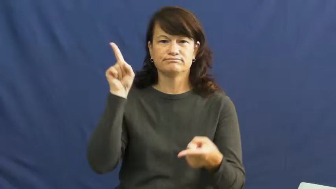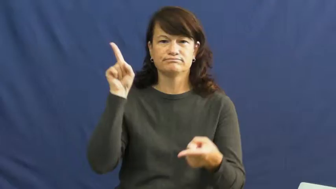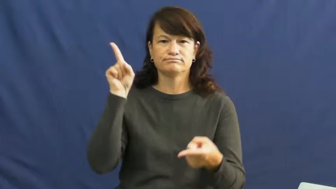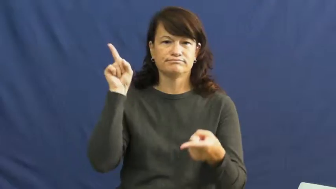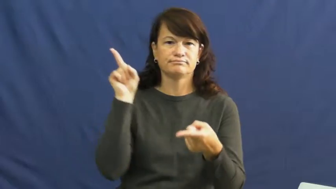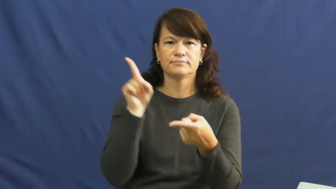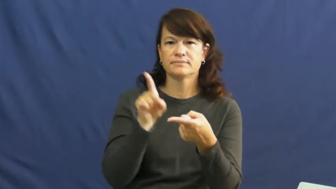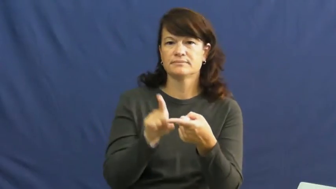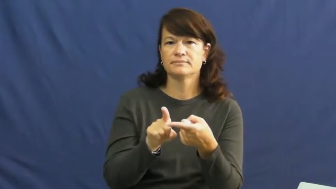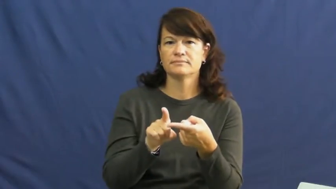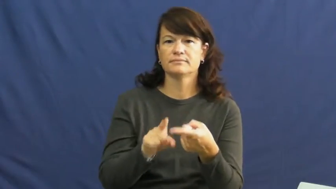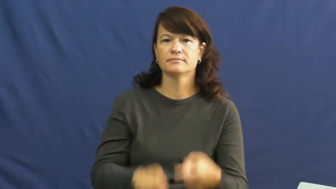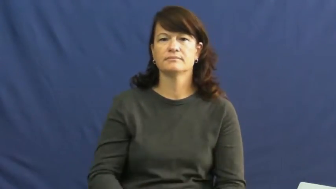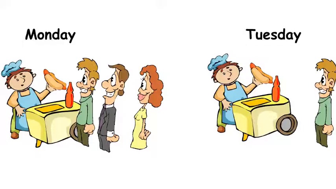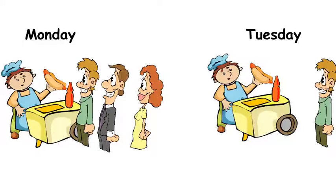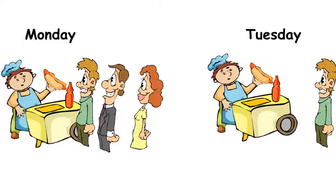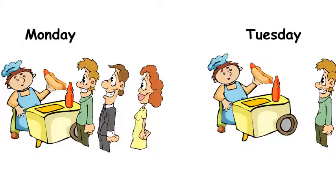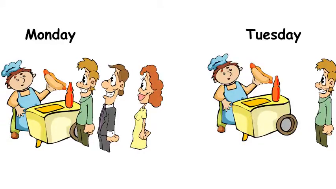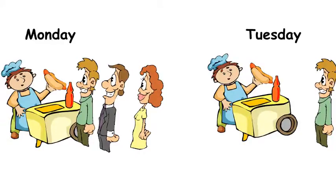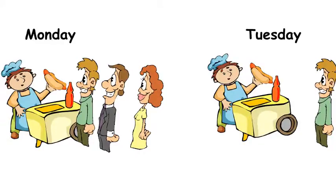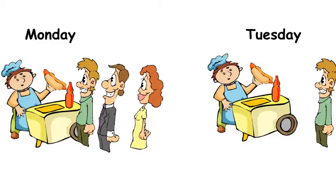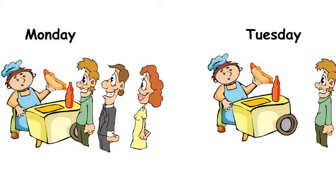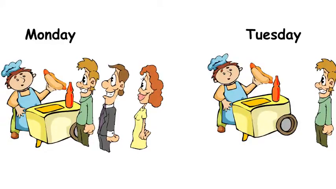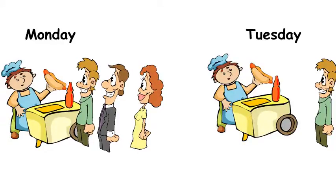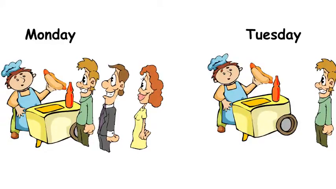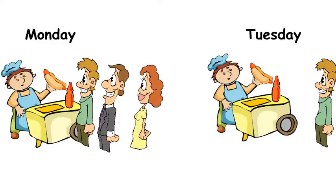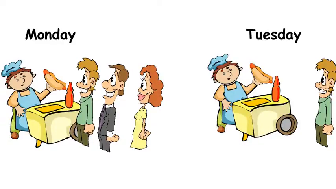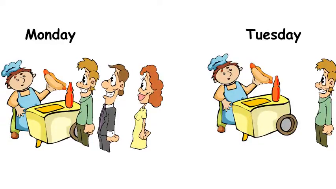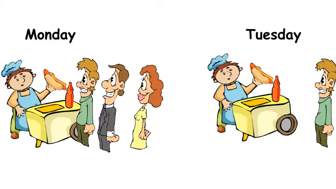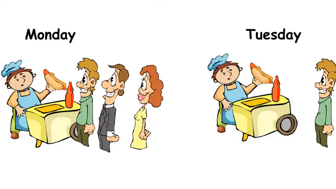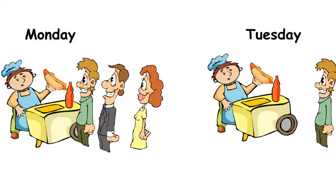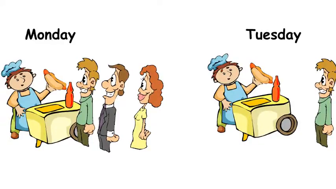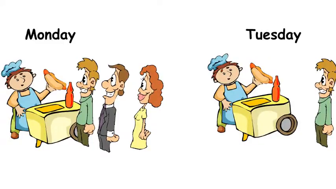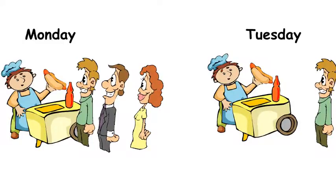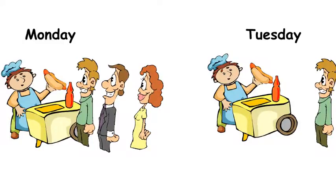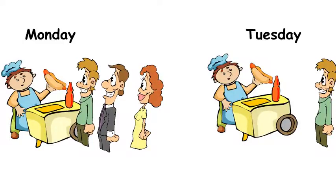down-less